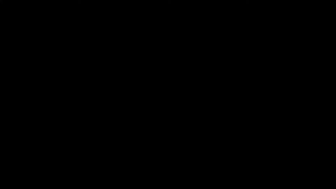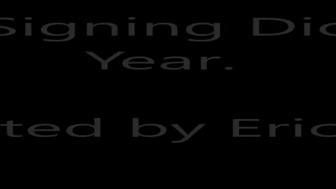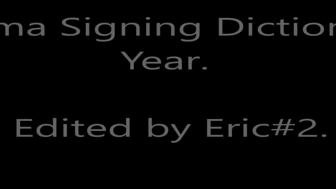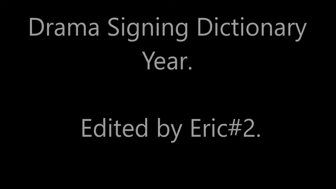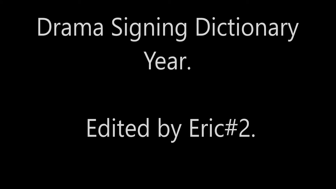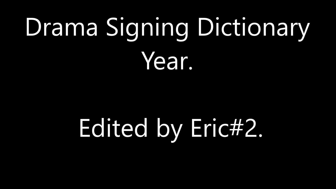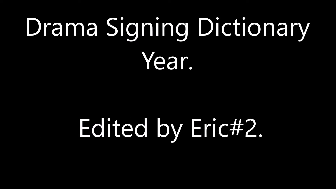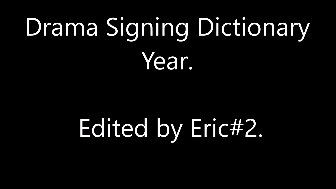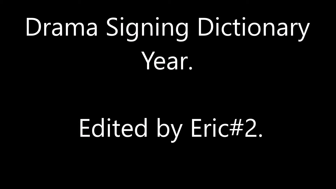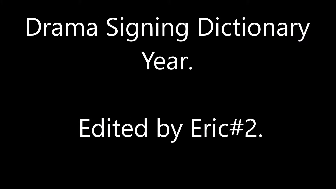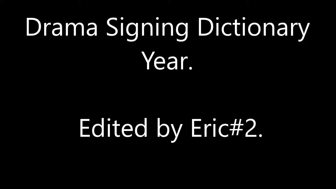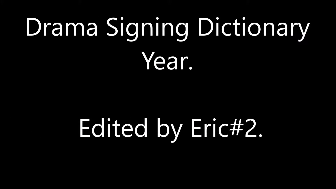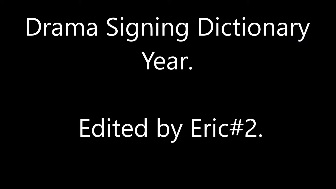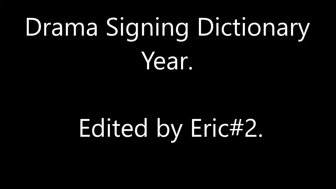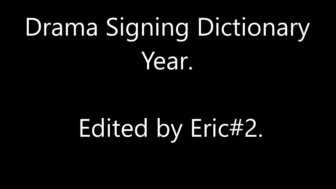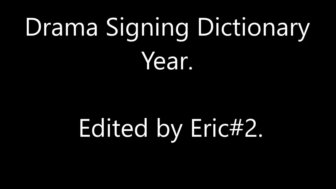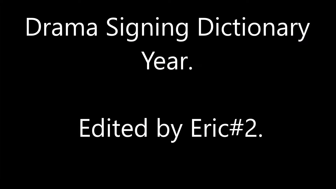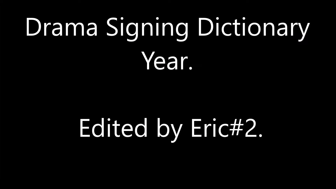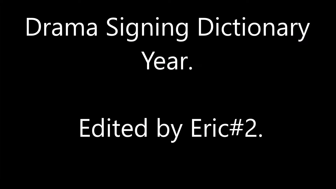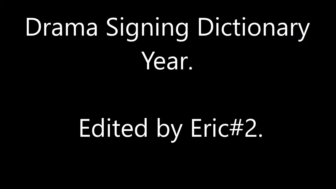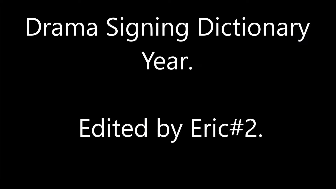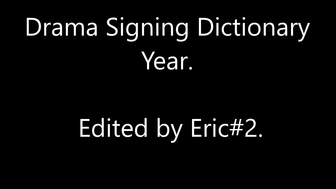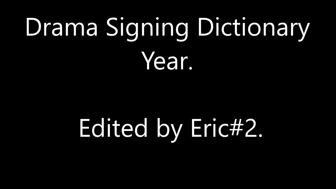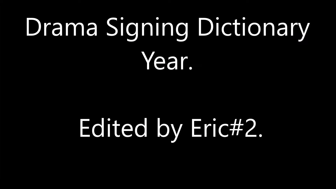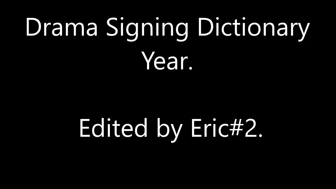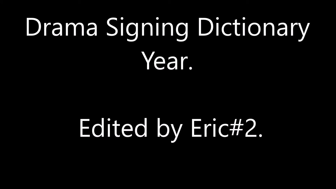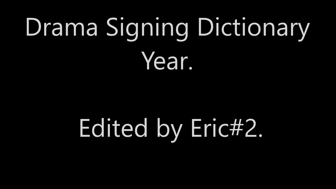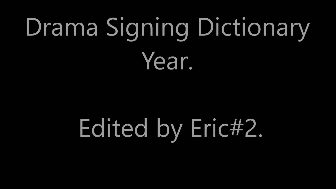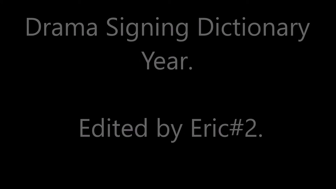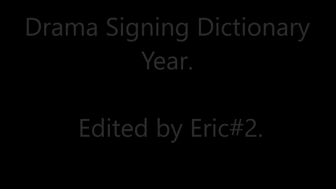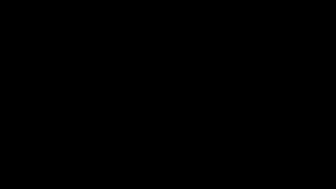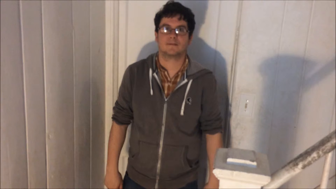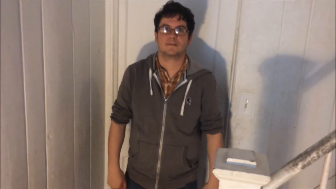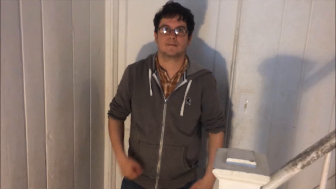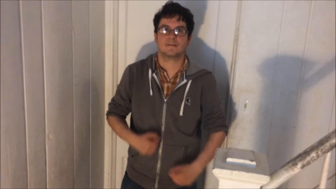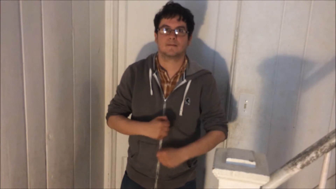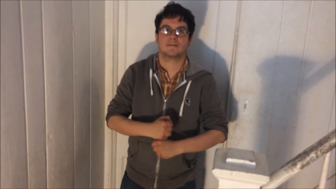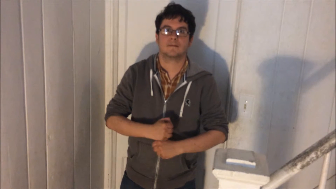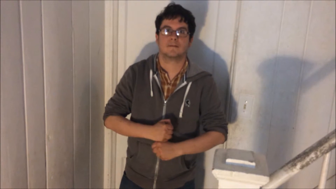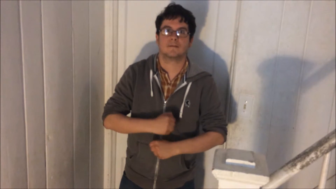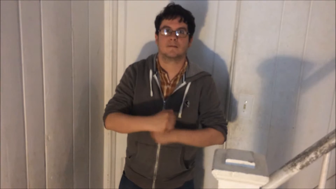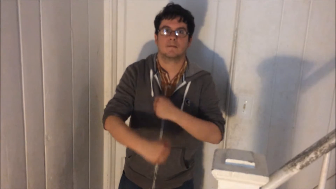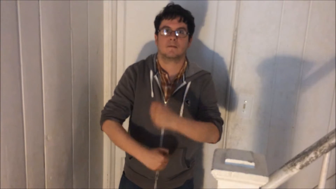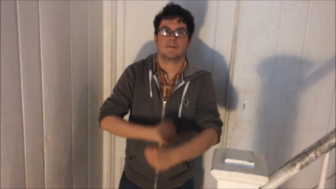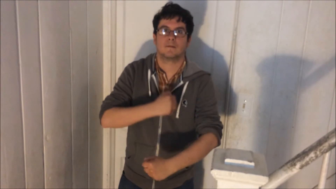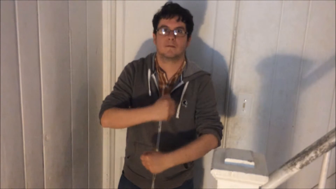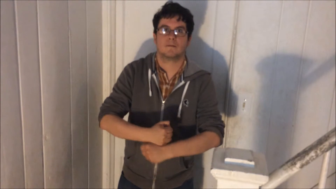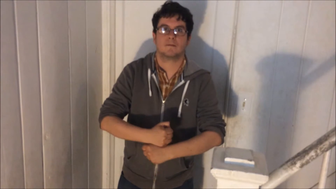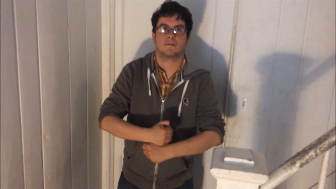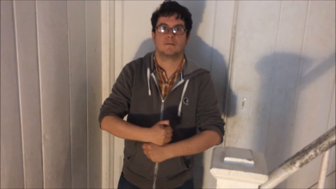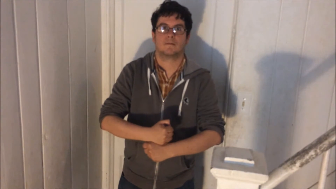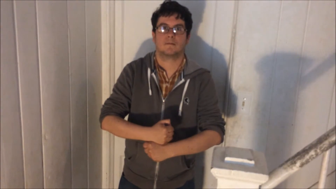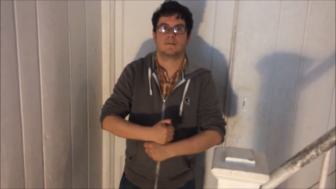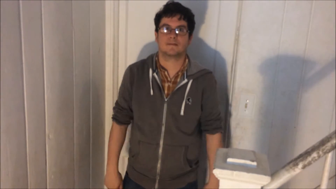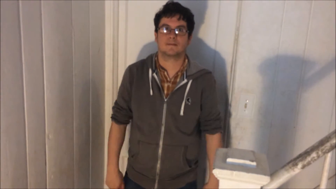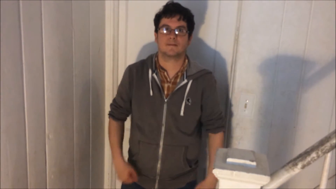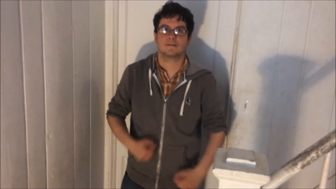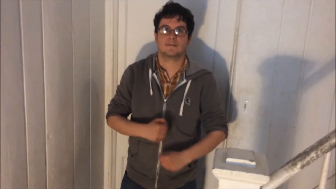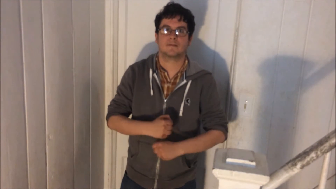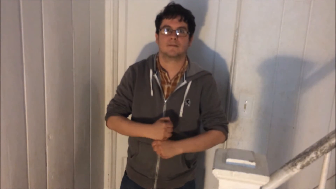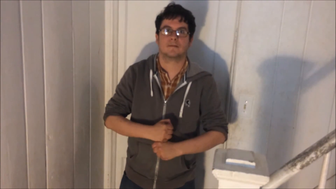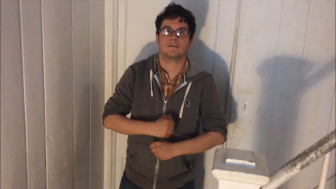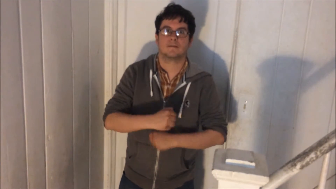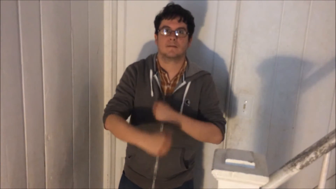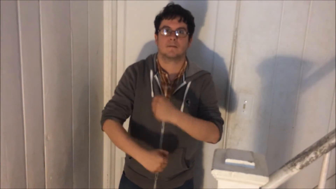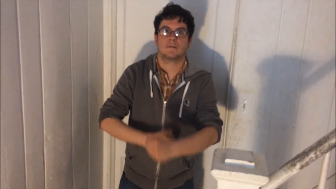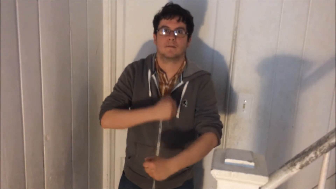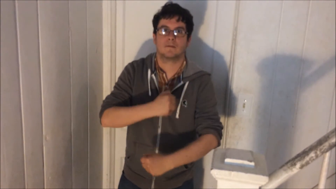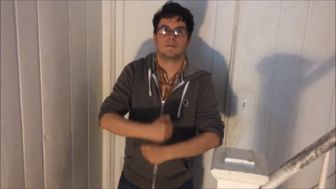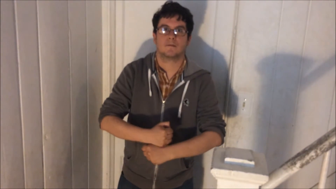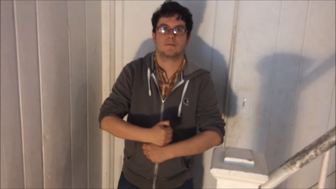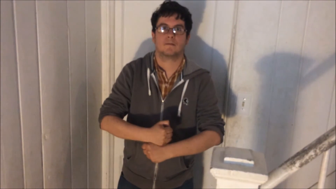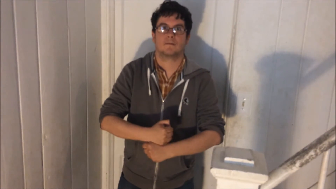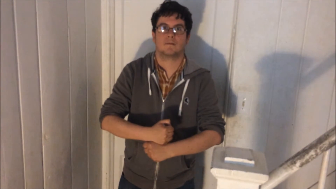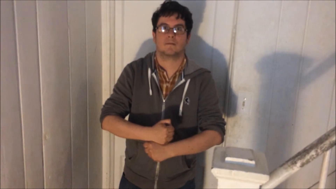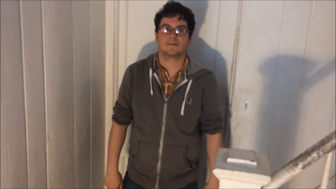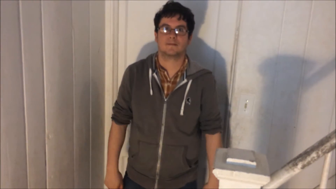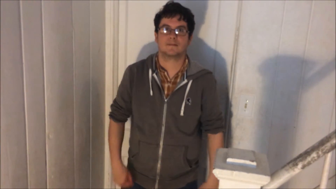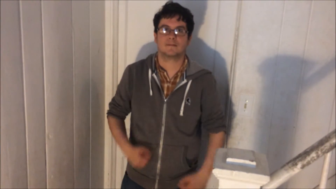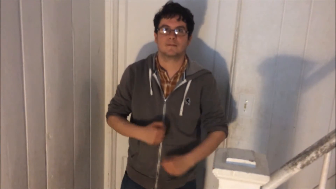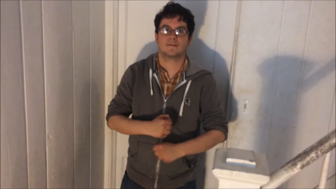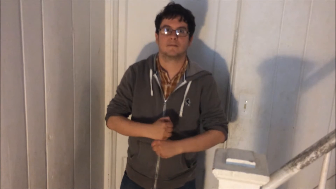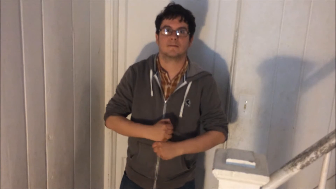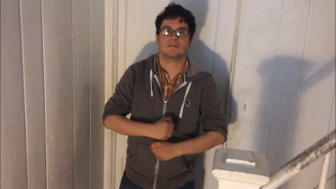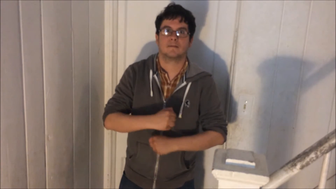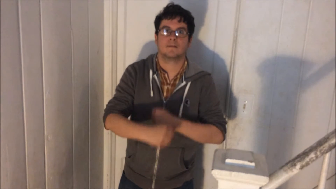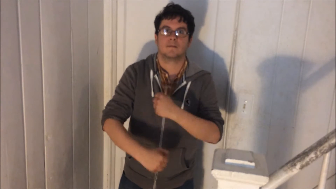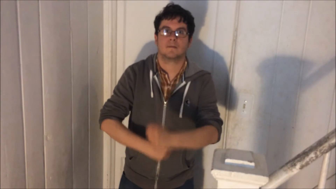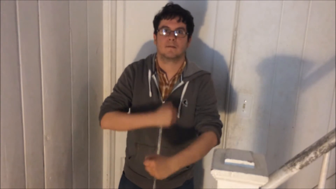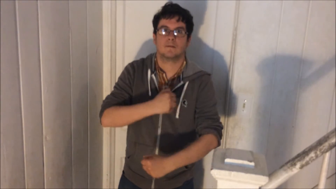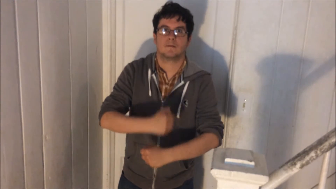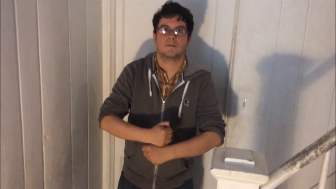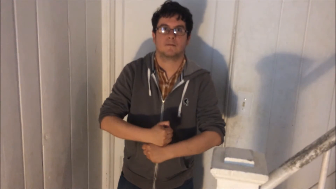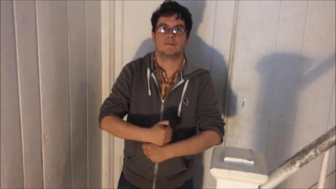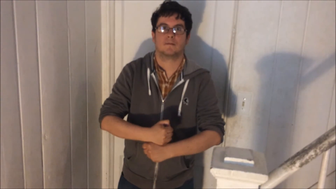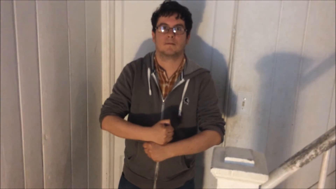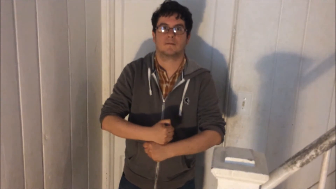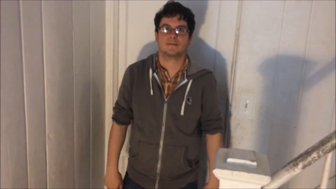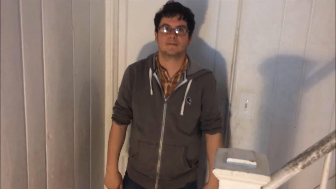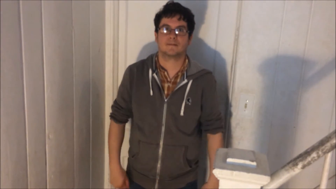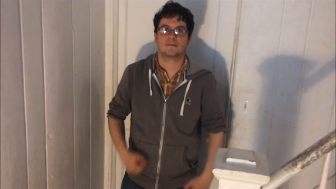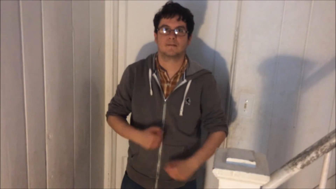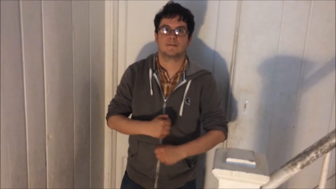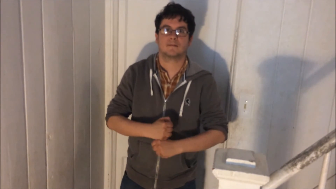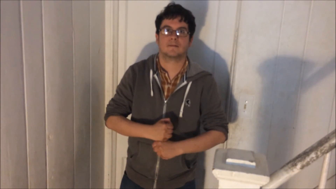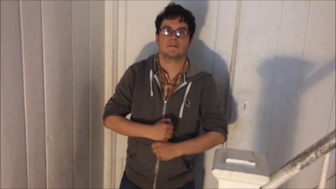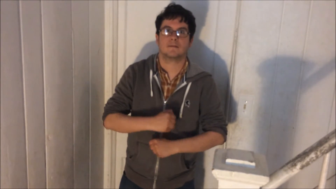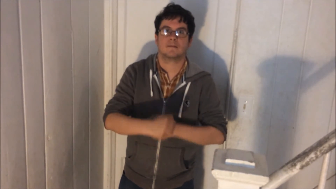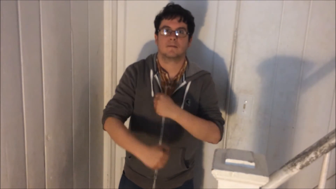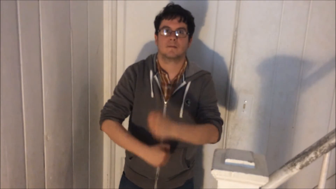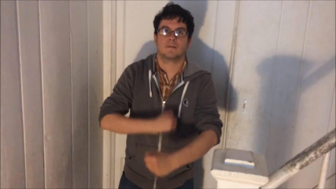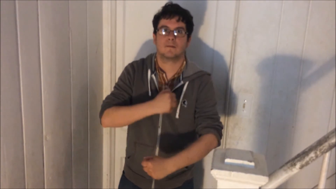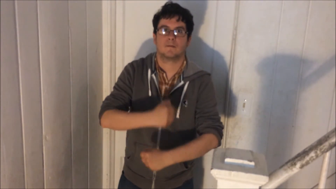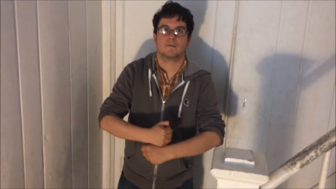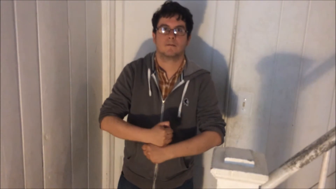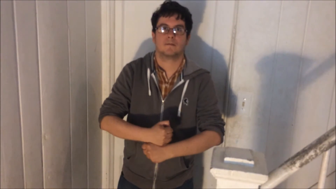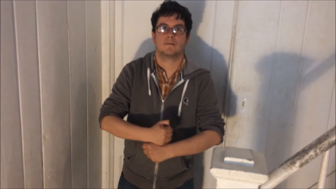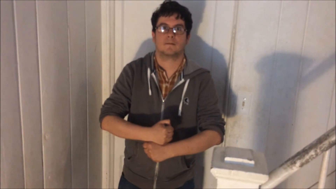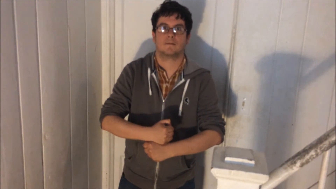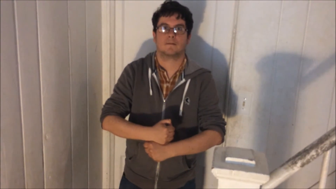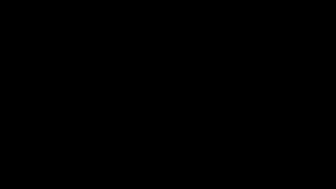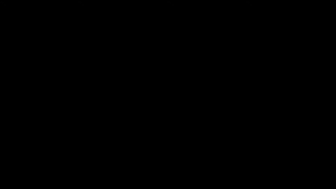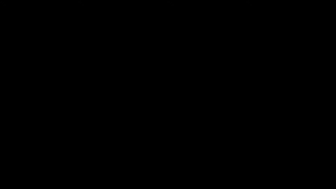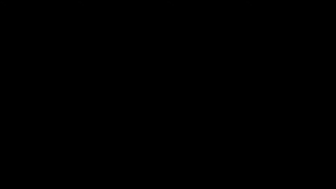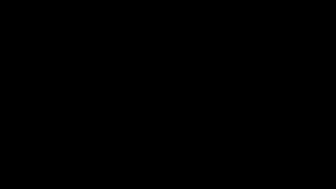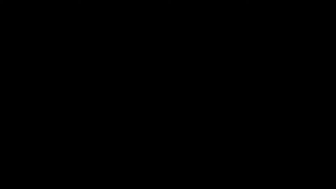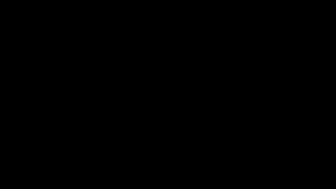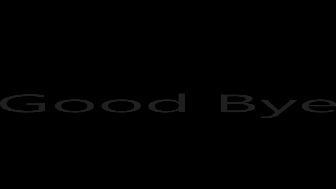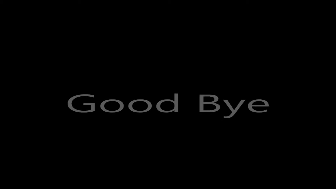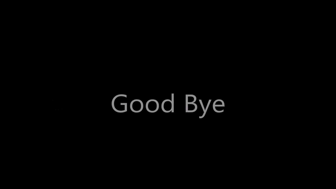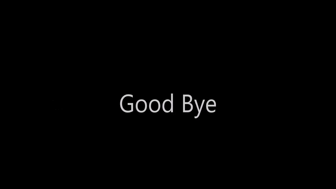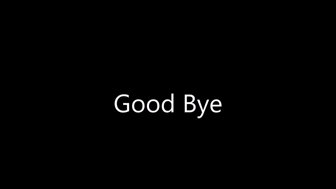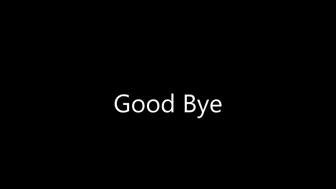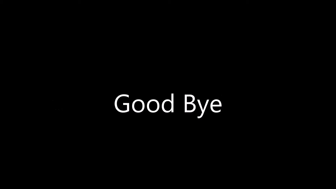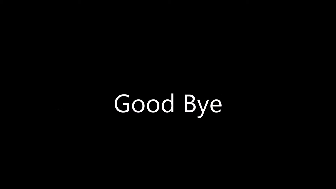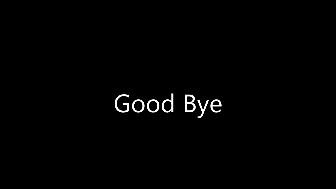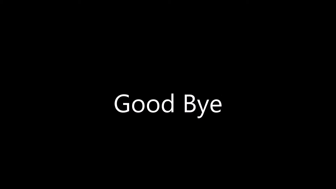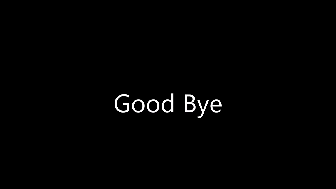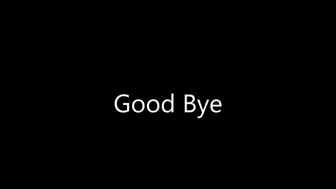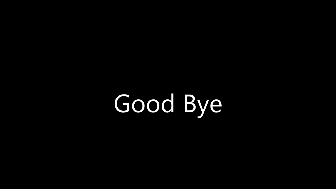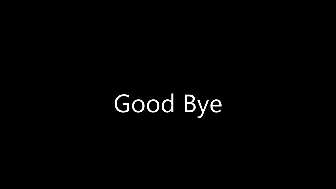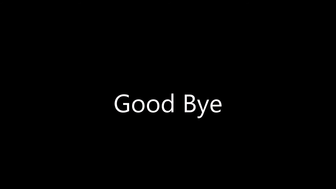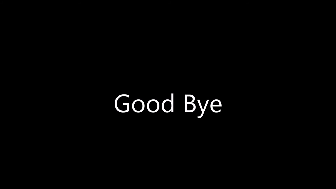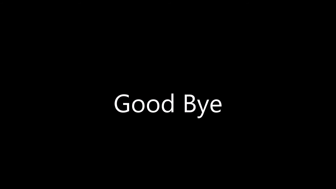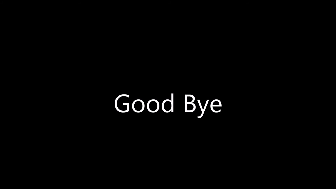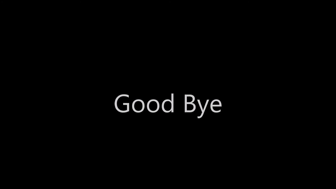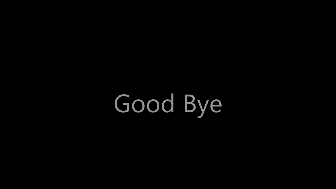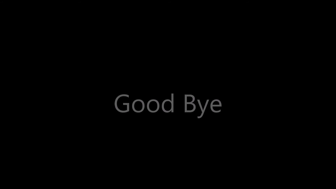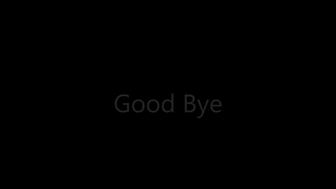Year